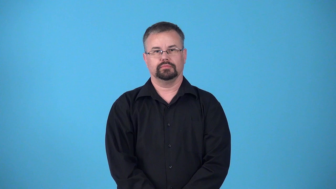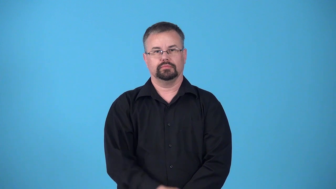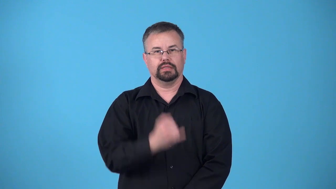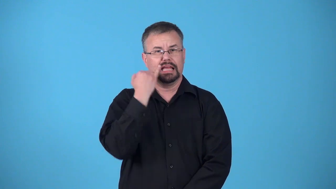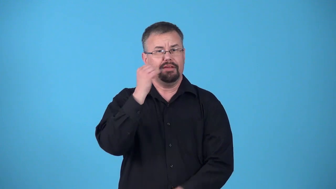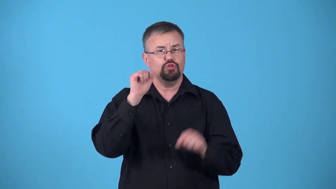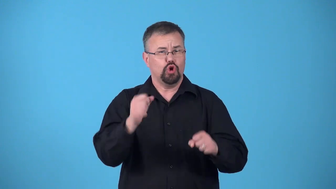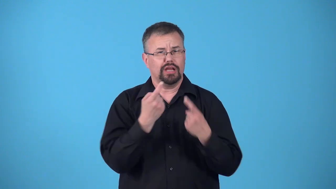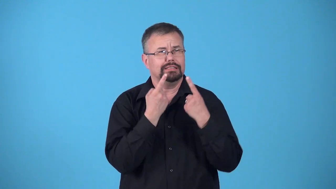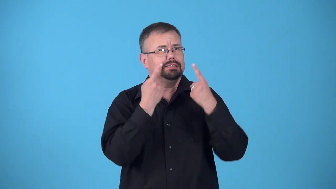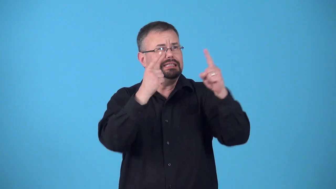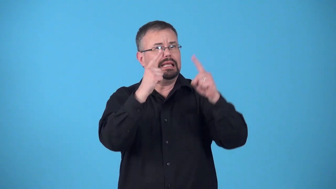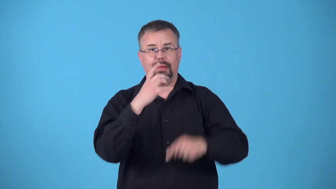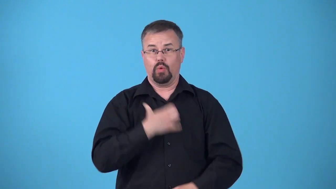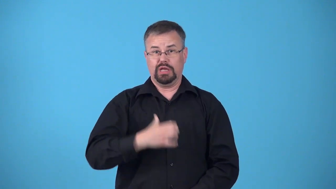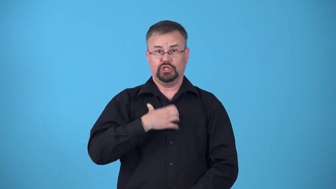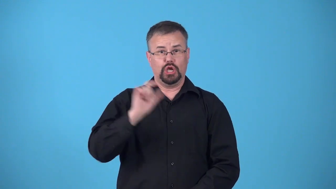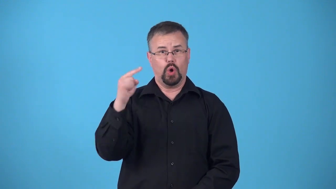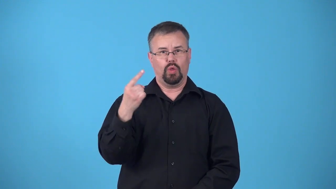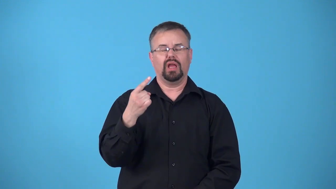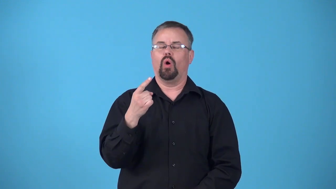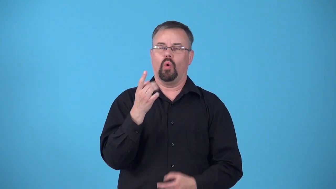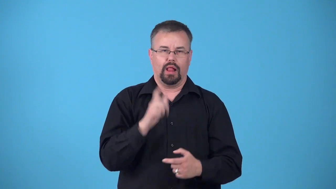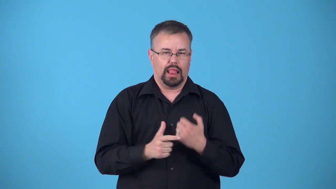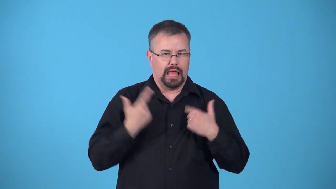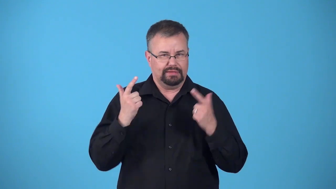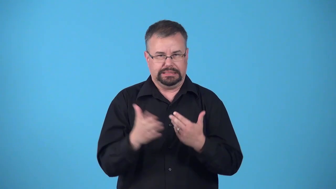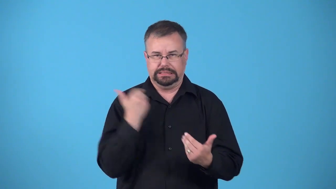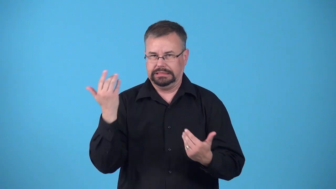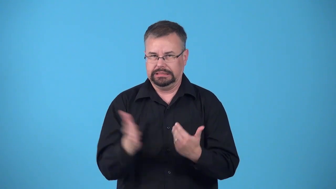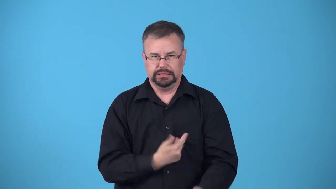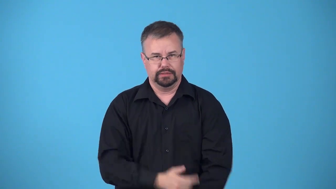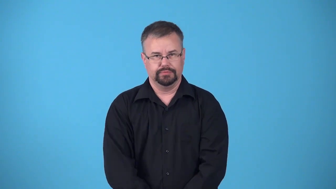if wishes were horses, beggars would ride